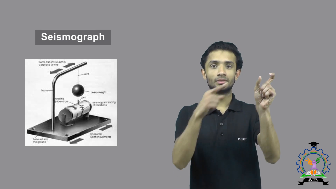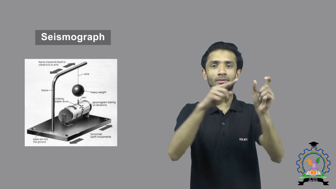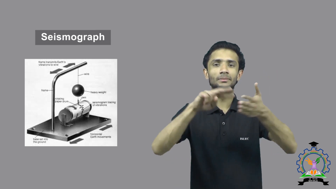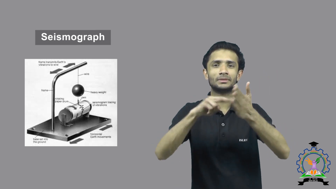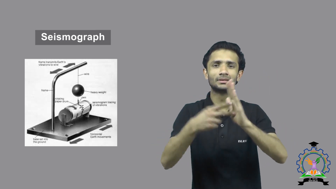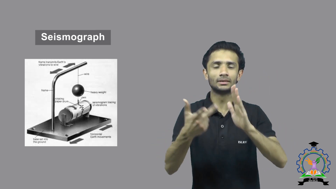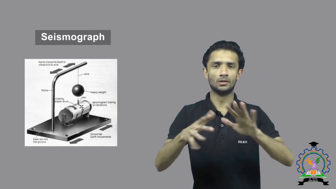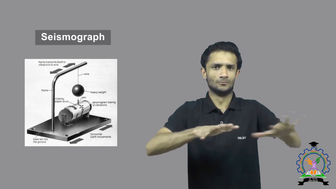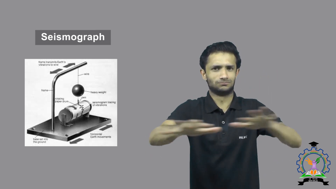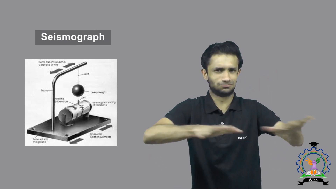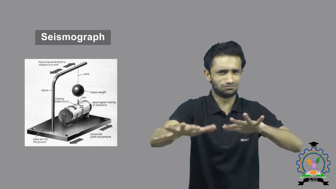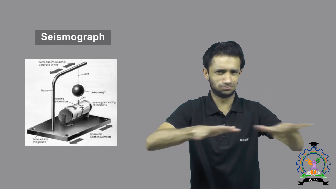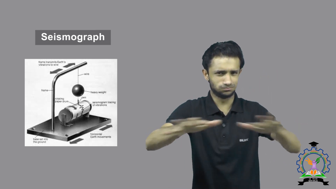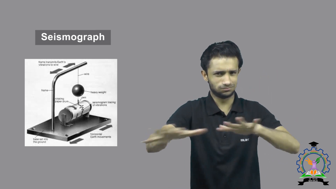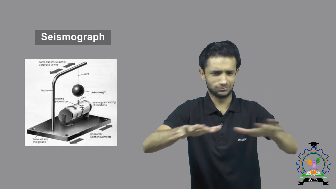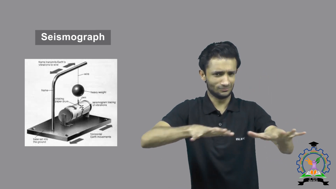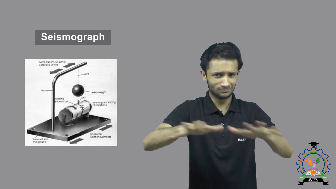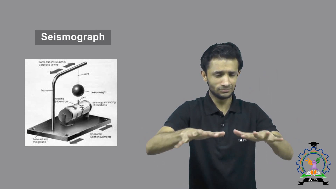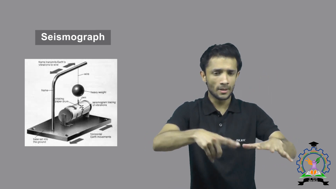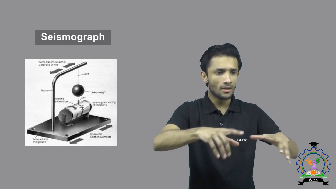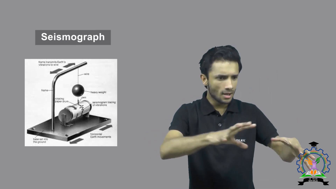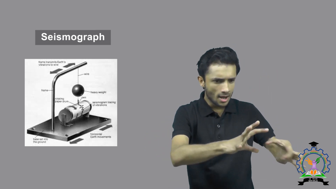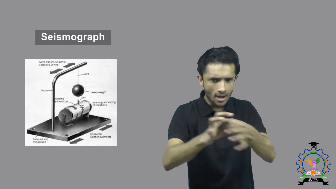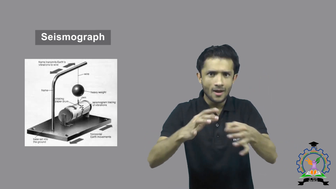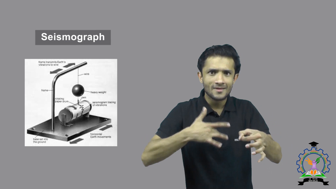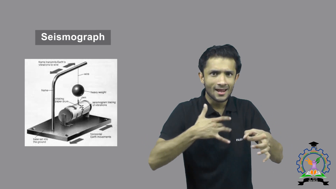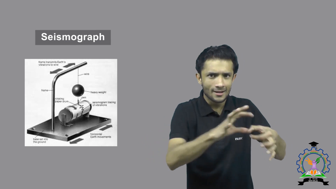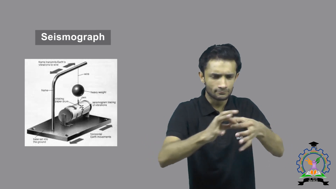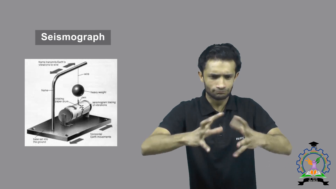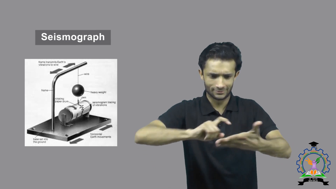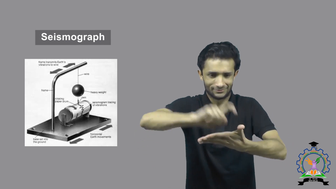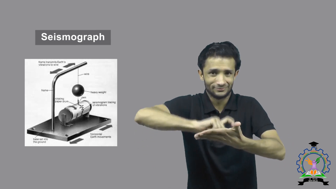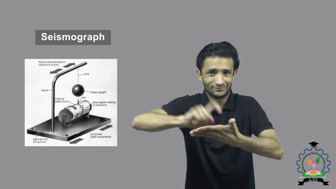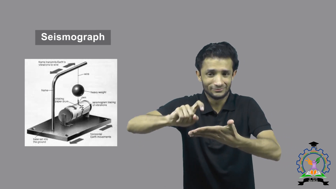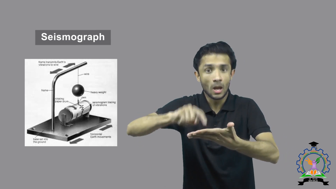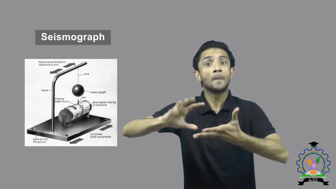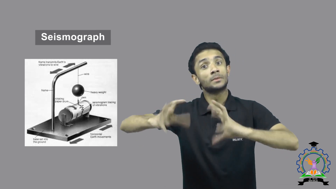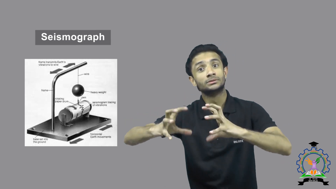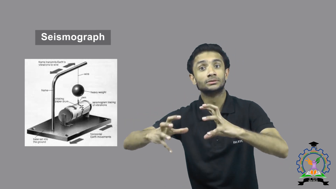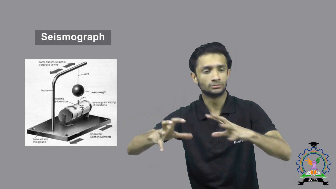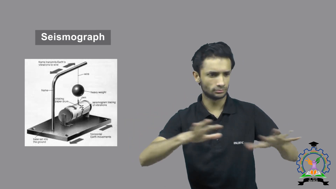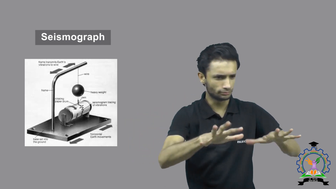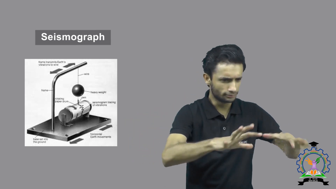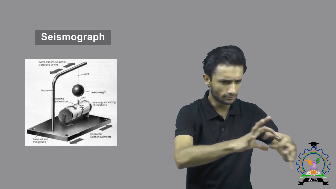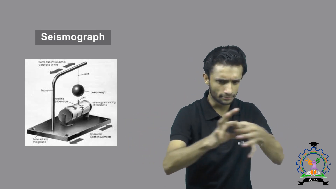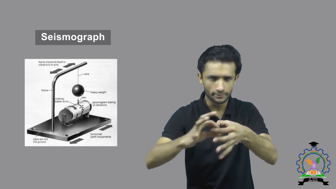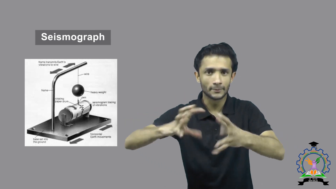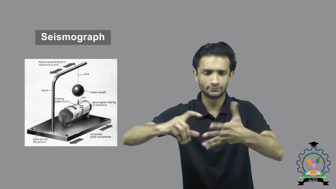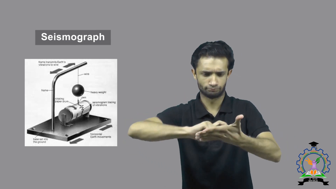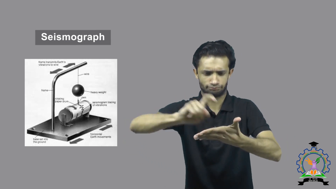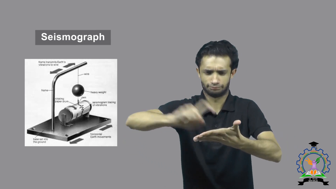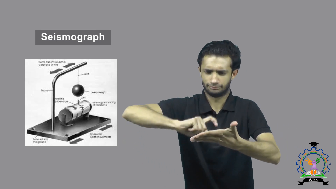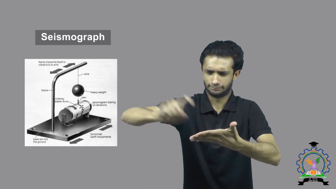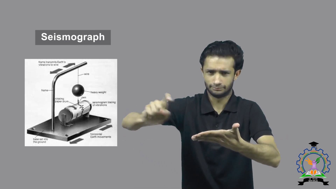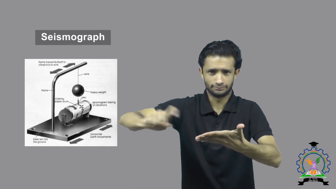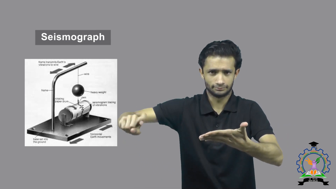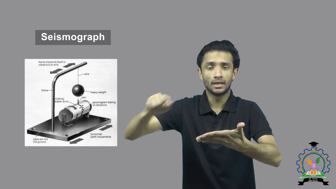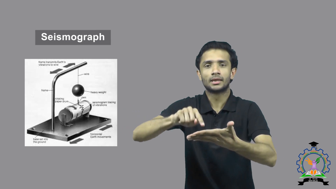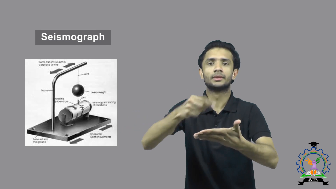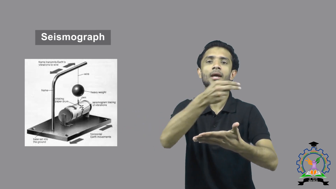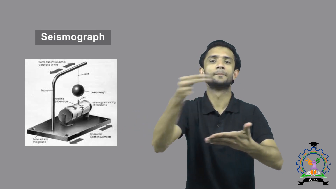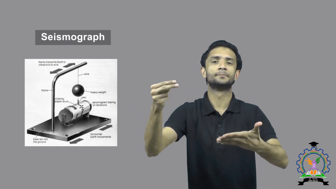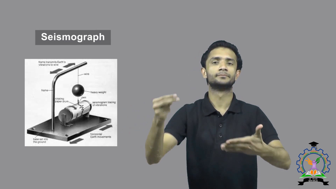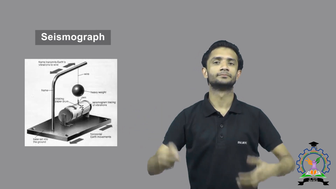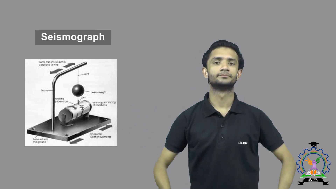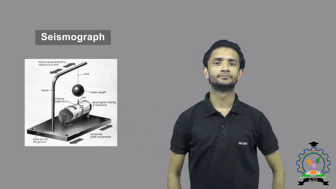Seismograph